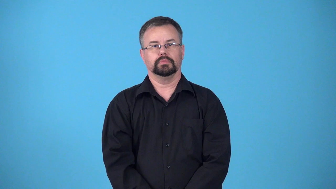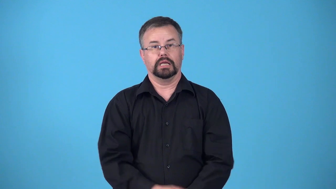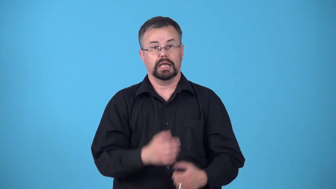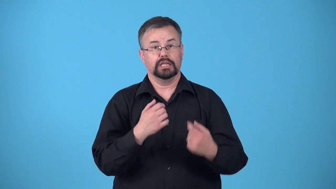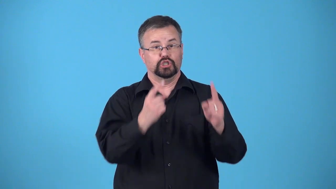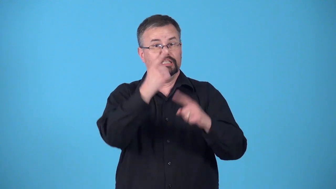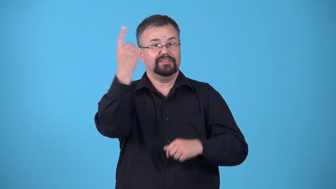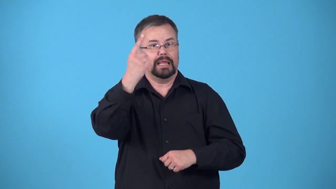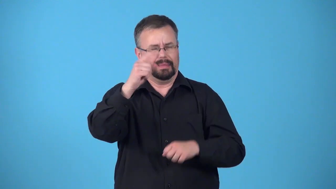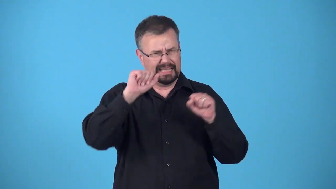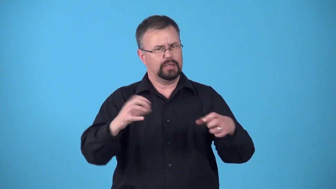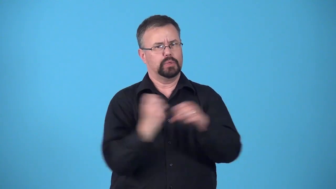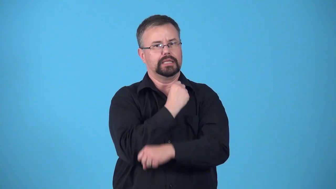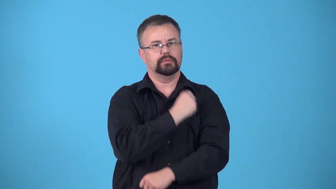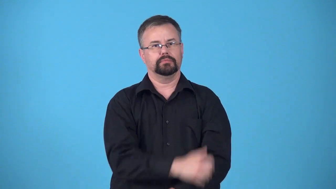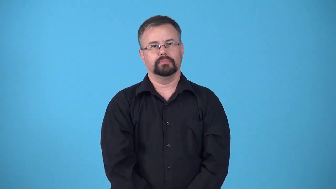taste blood